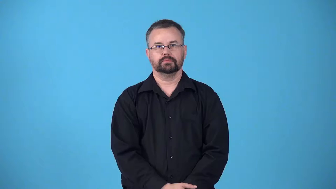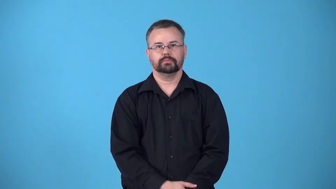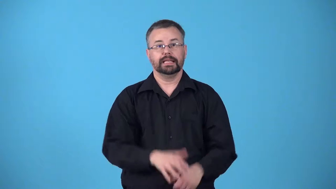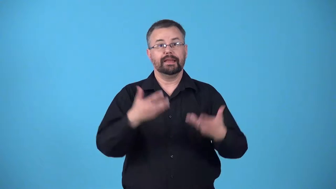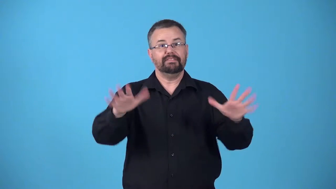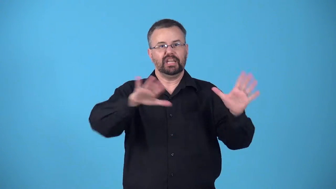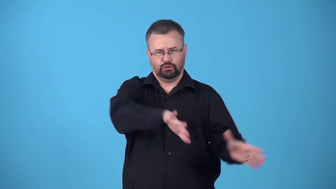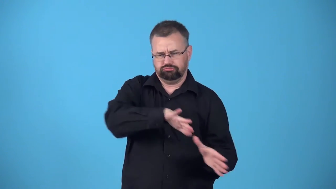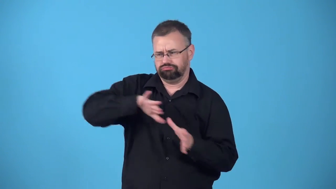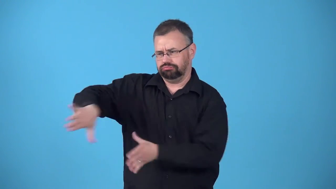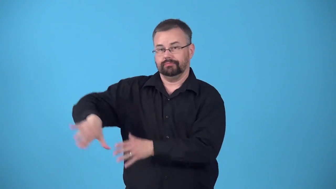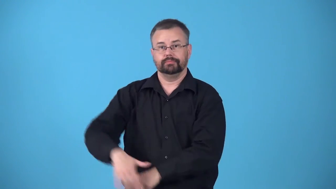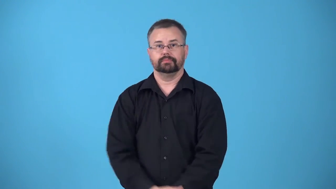behind-finshed, no longer relevant